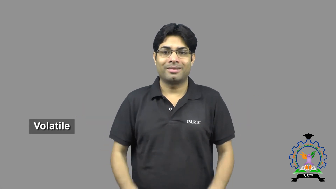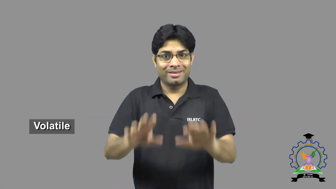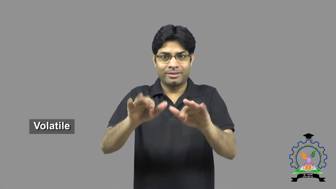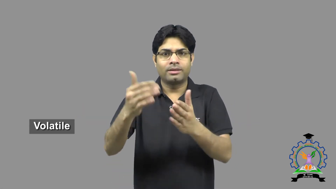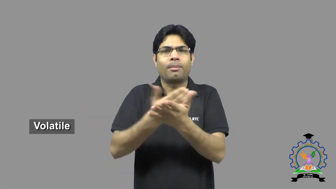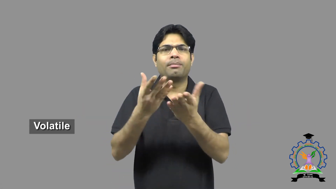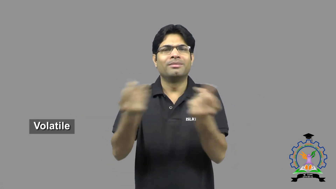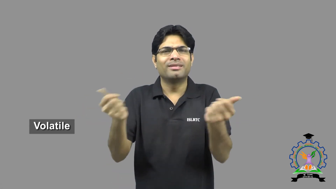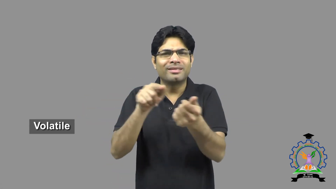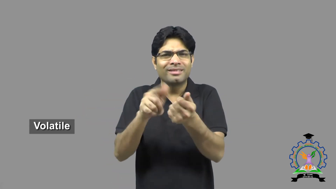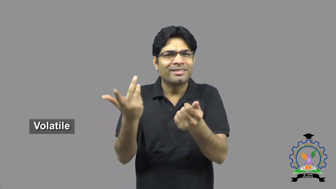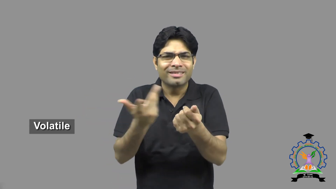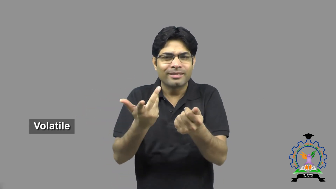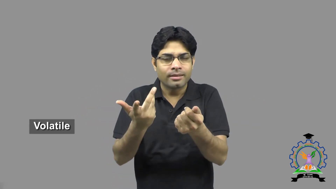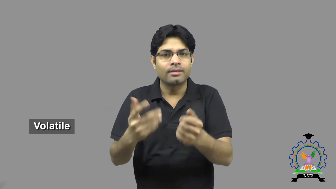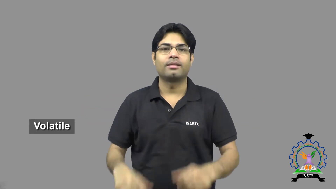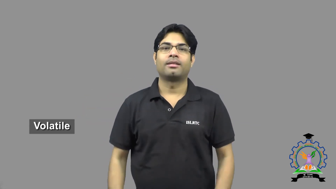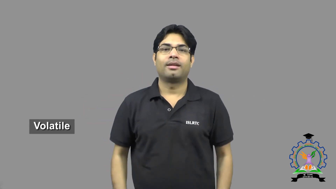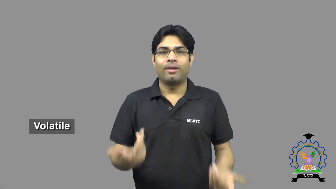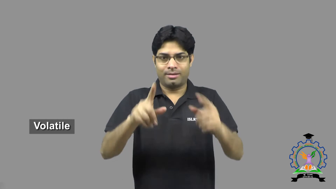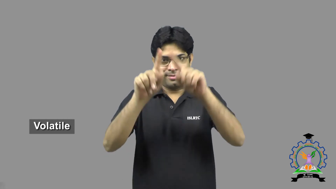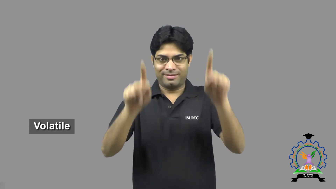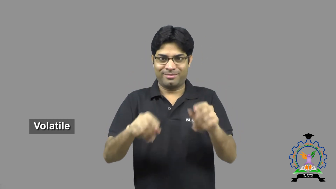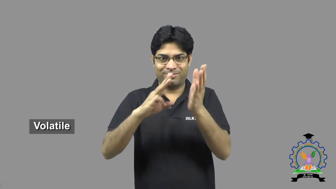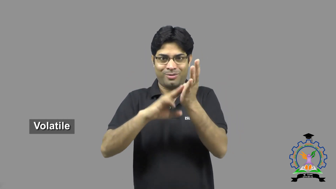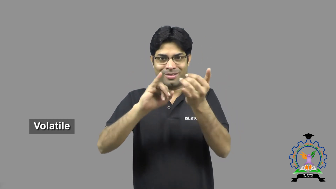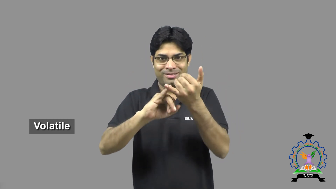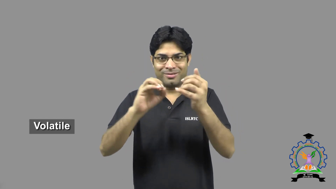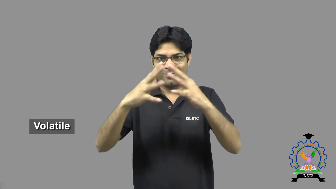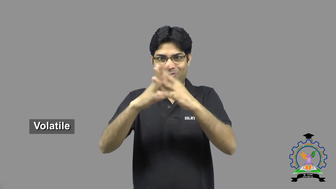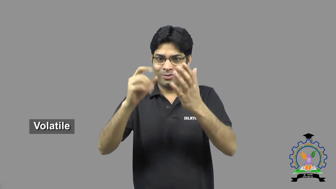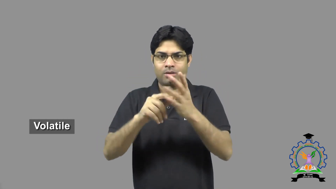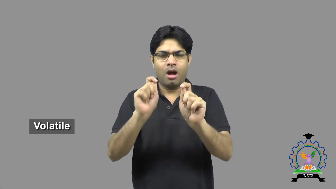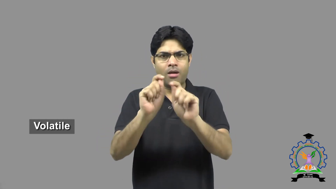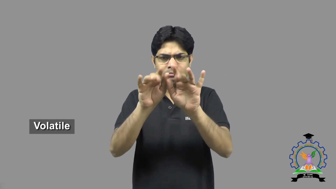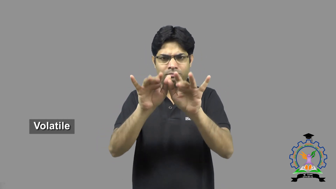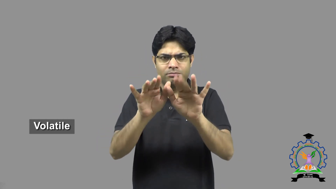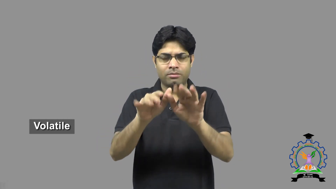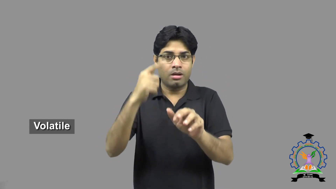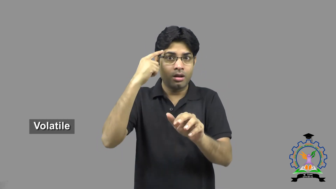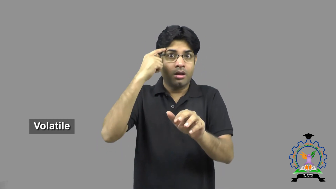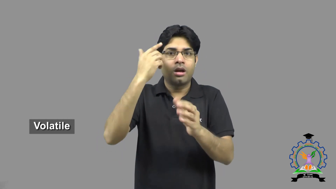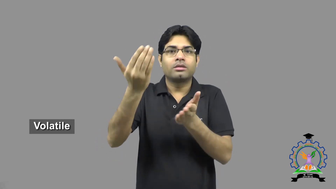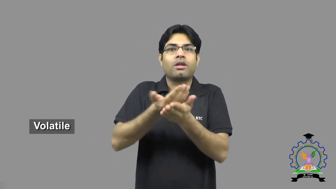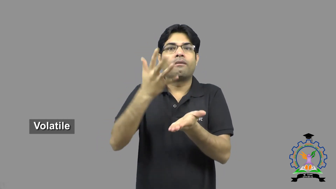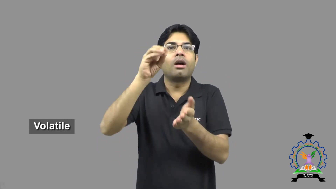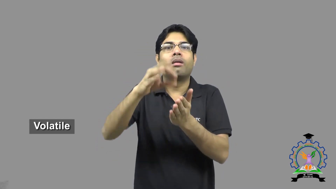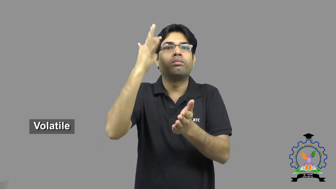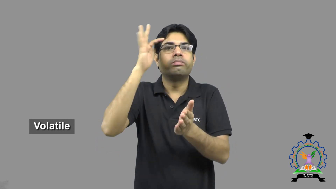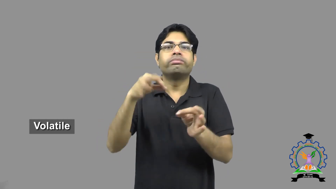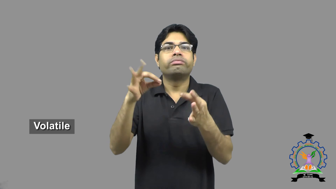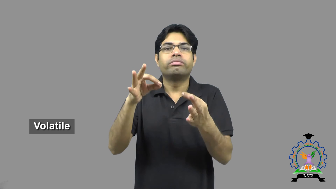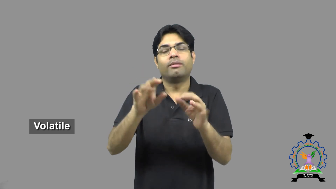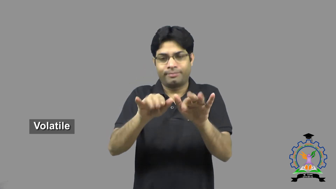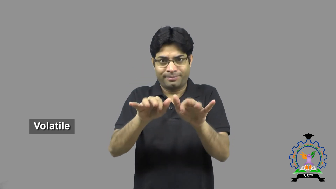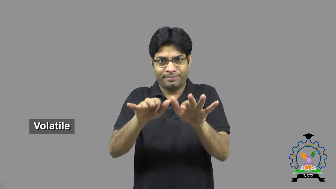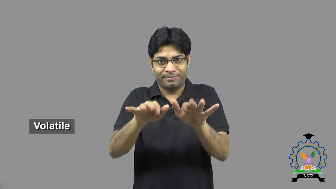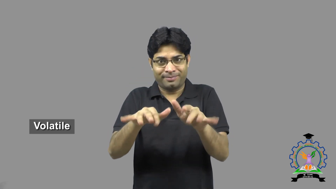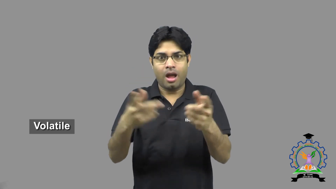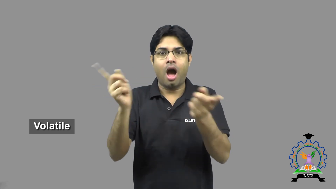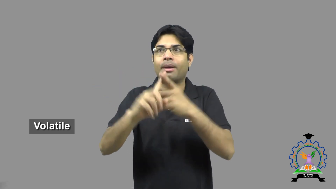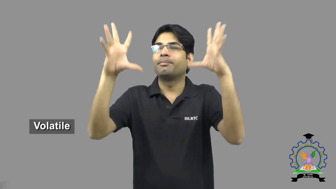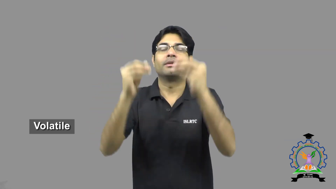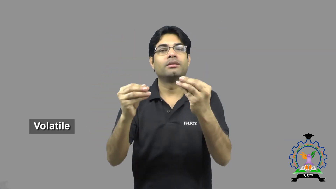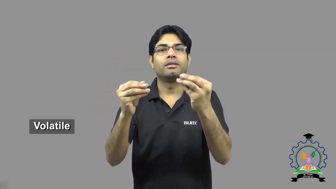Volatile